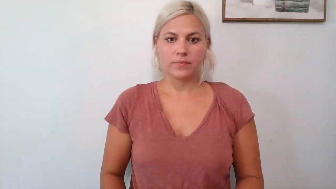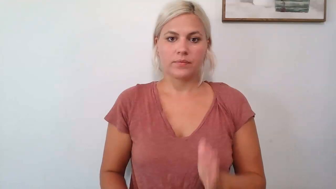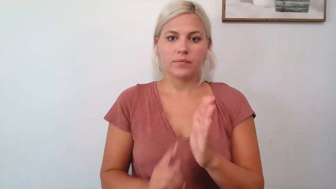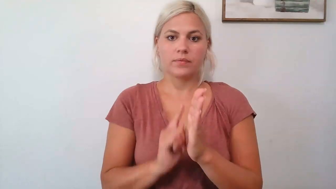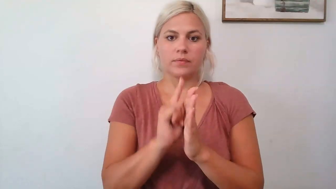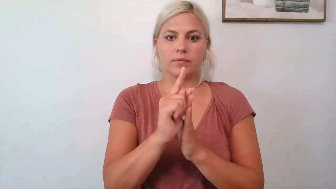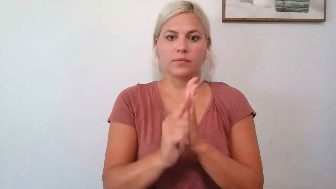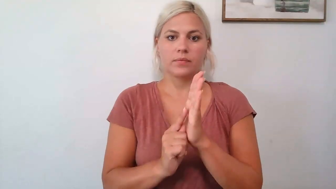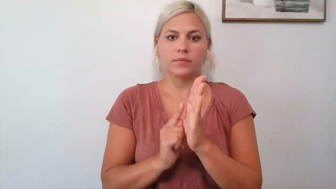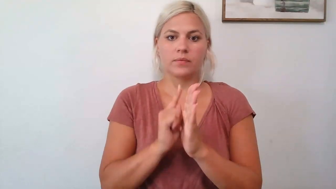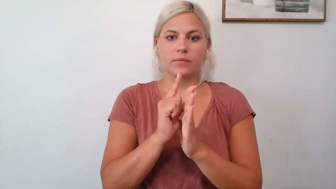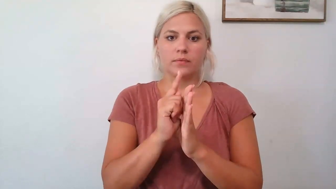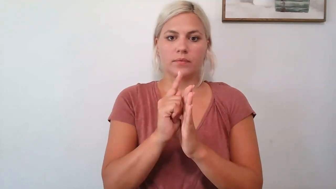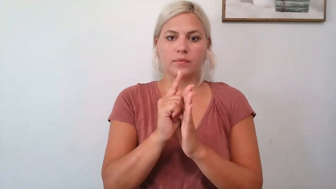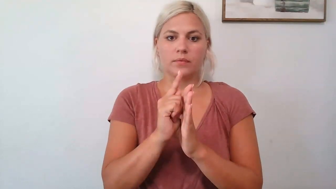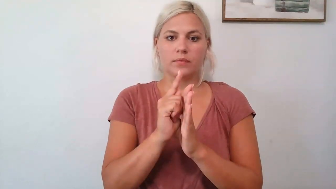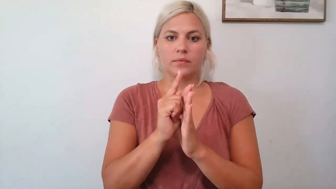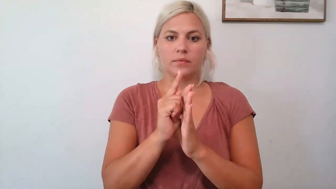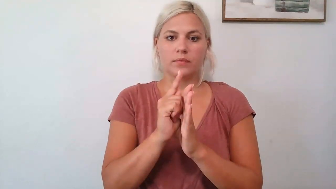HOUR